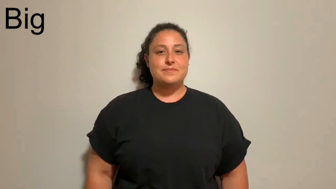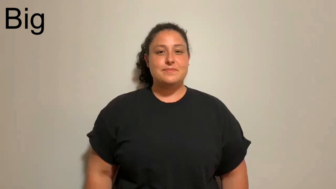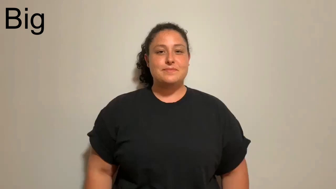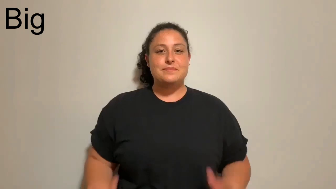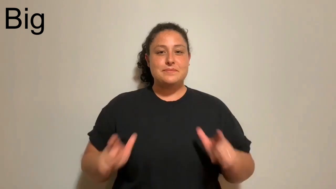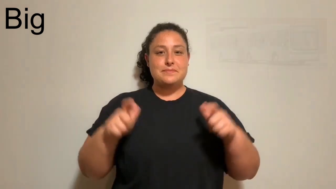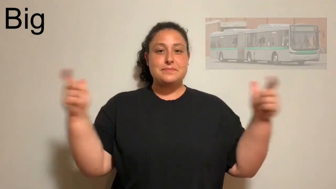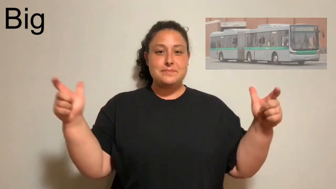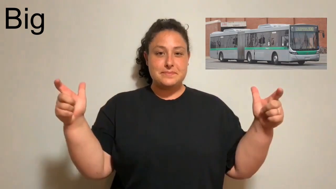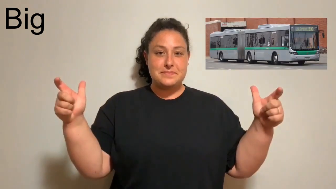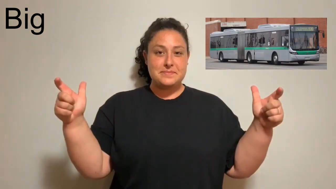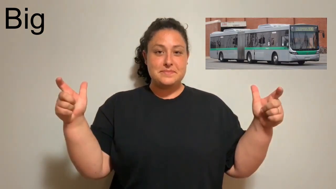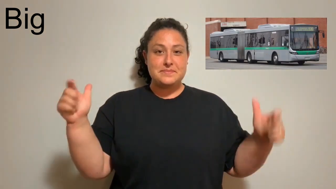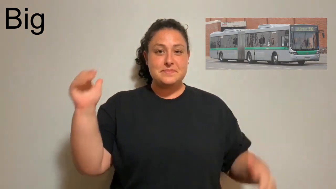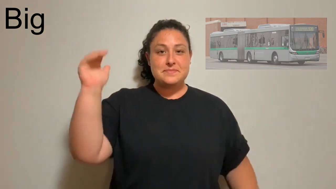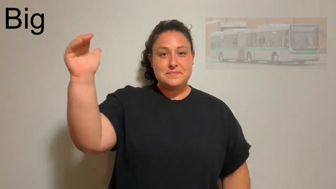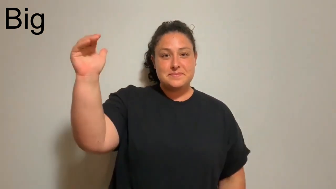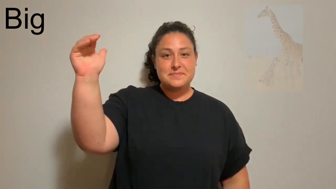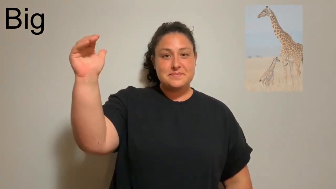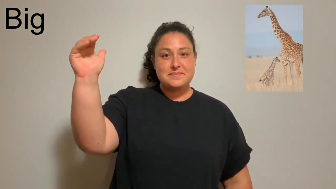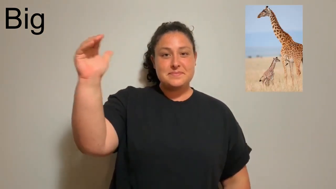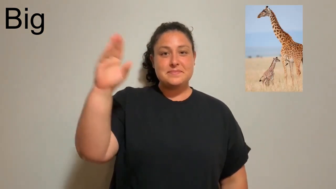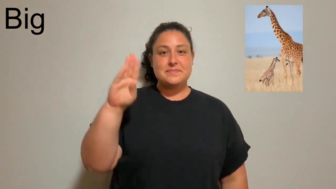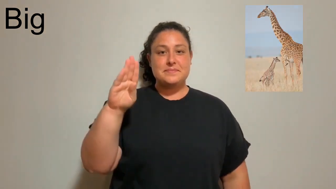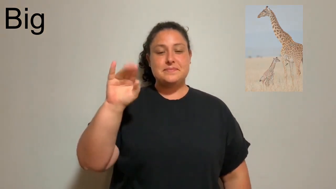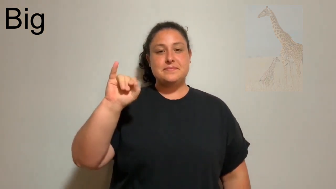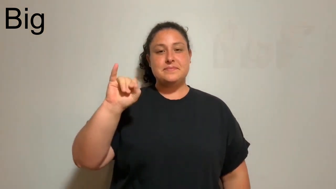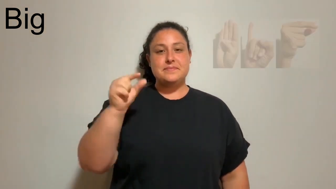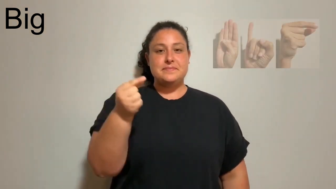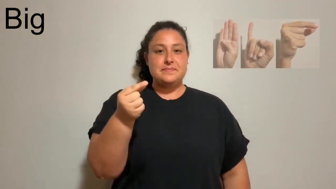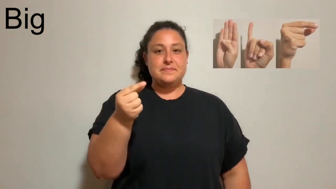Big